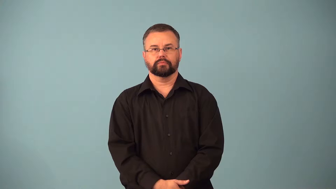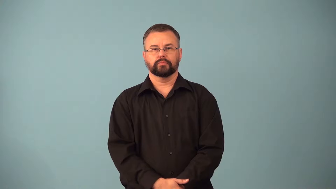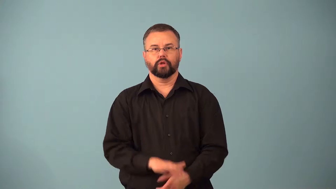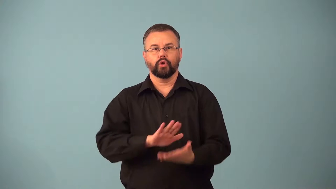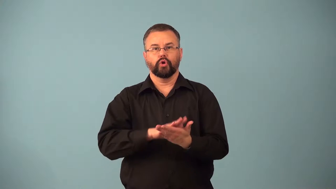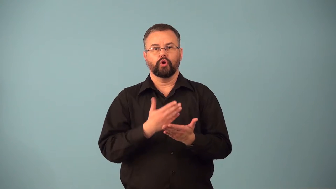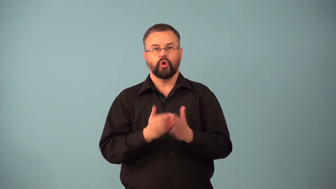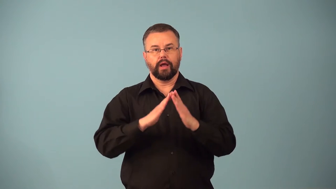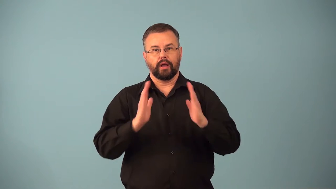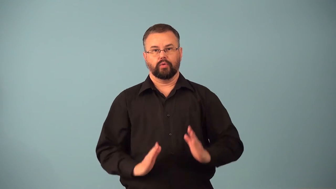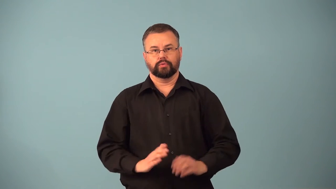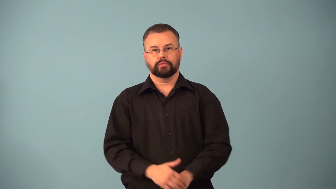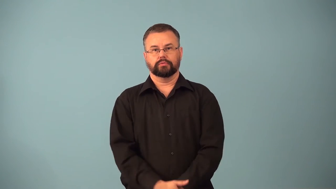cookhouse